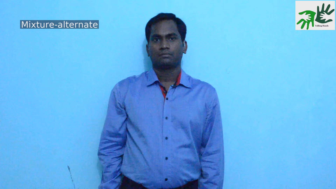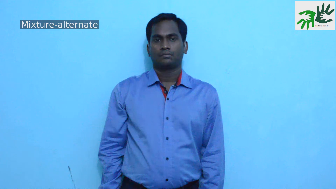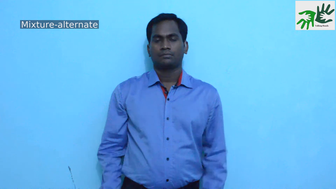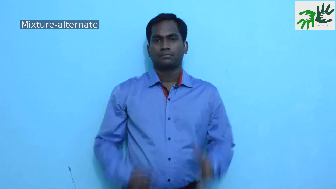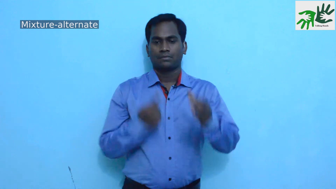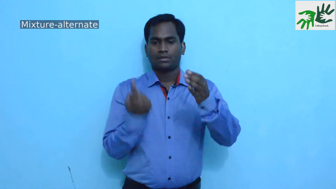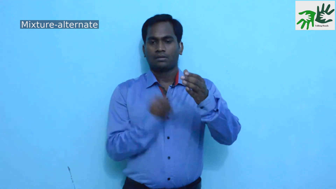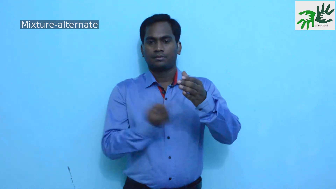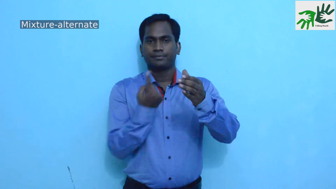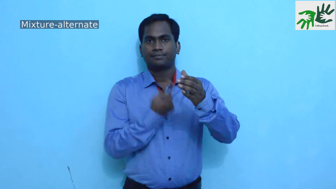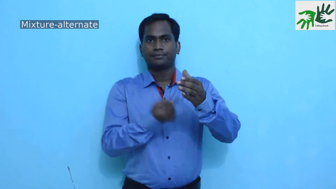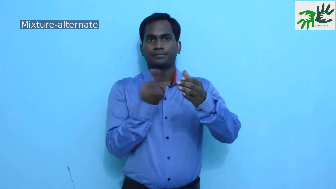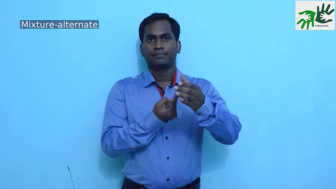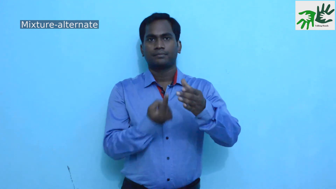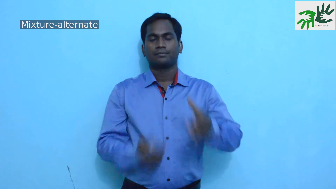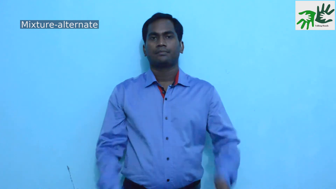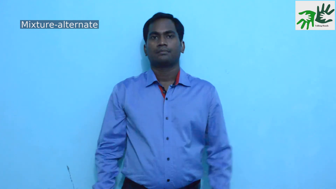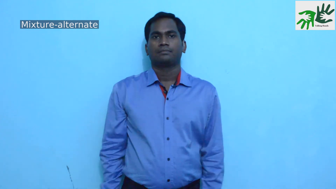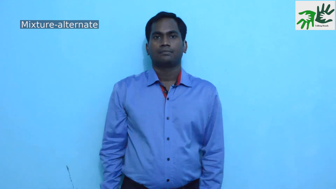Mixture